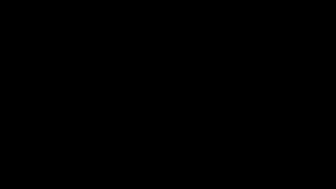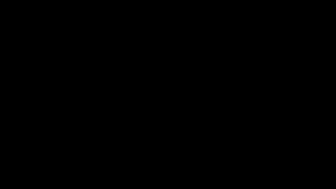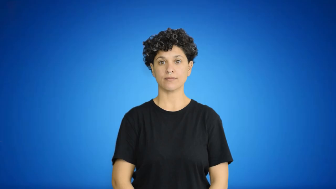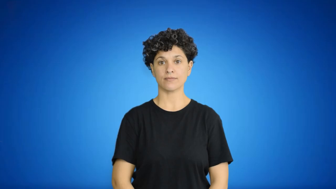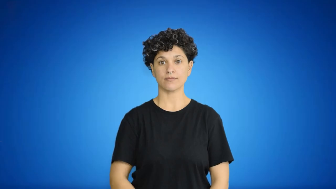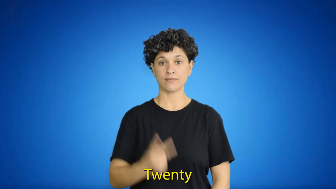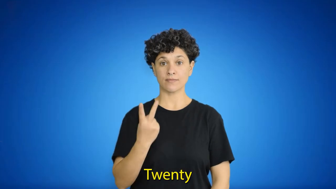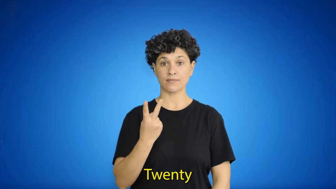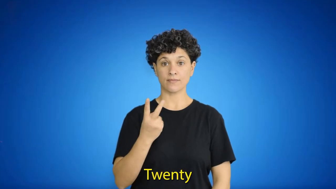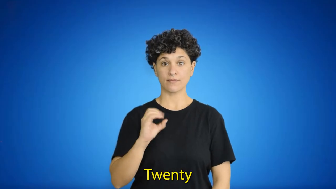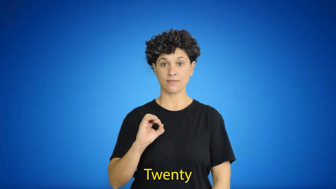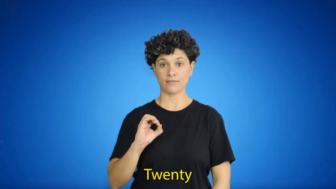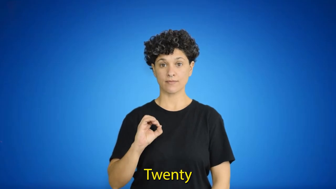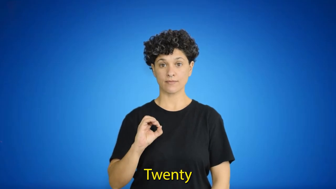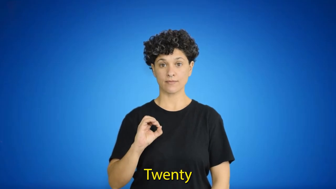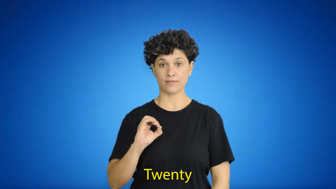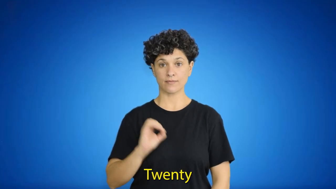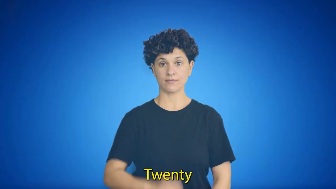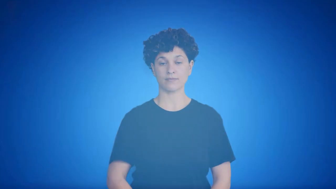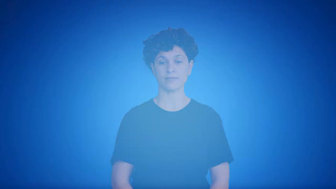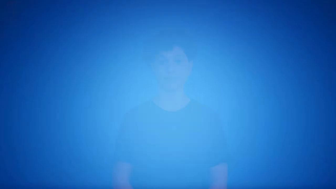Twenty